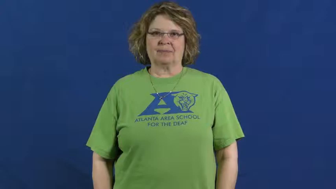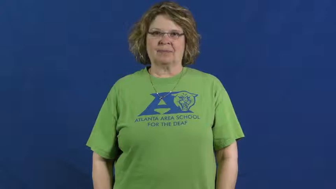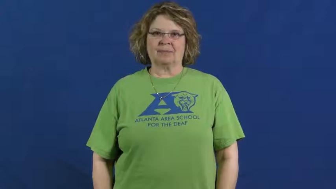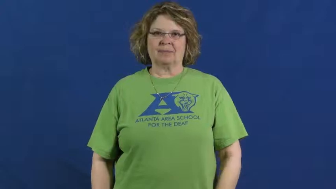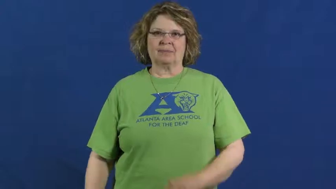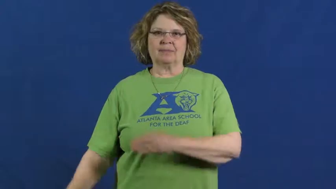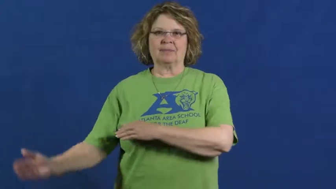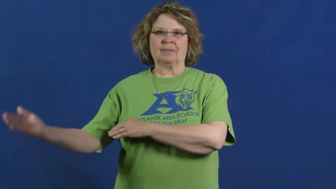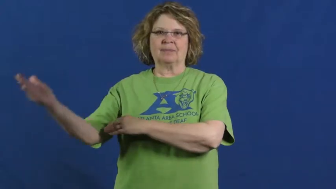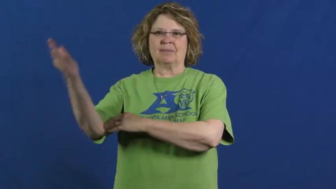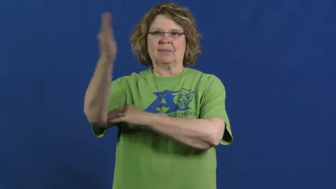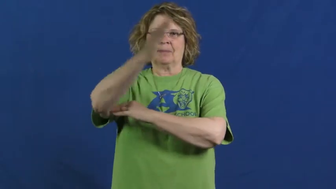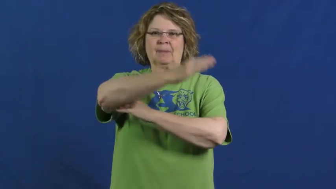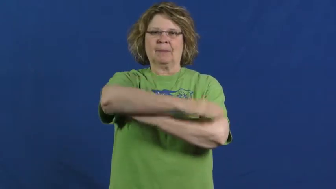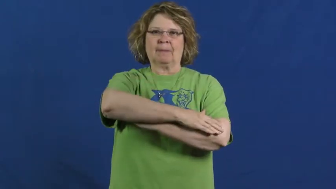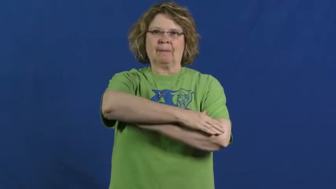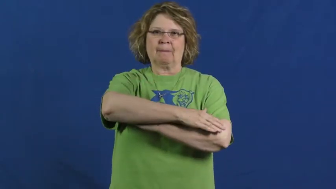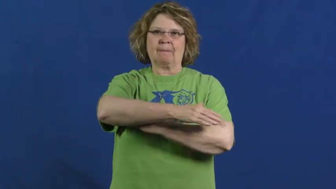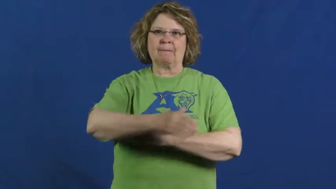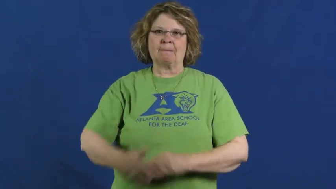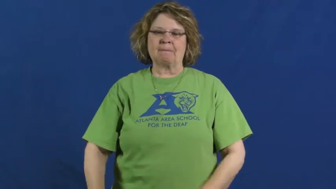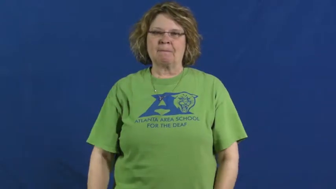day